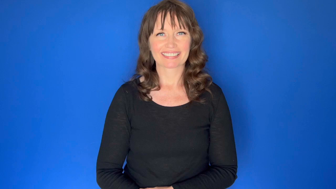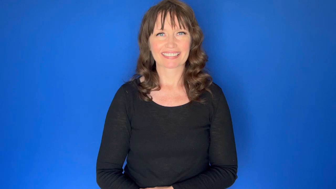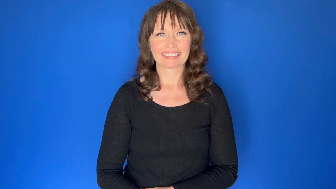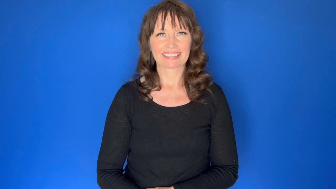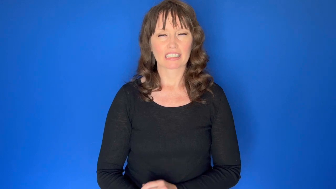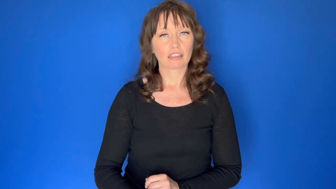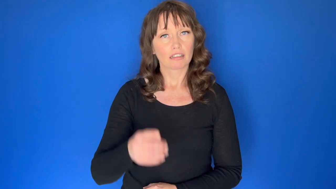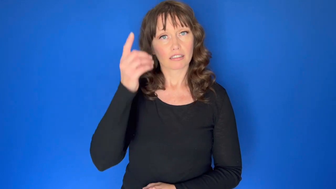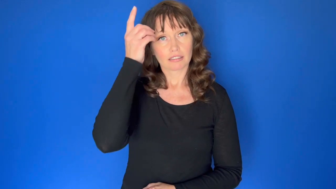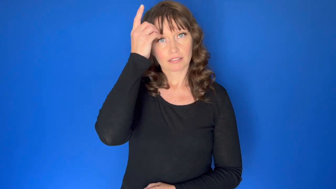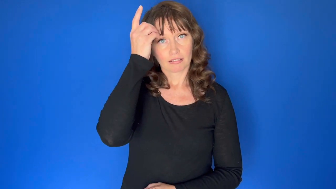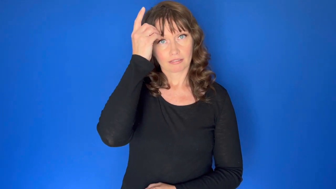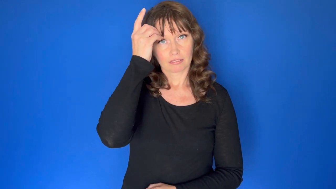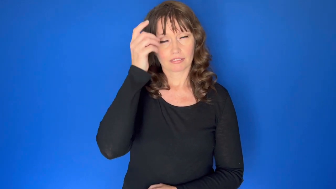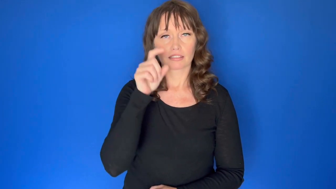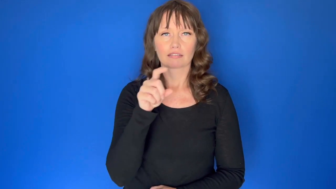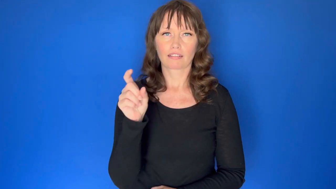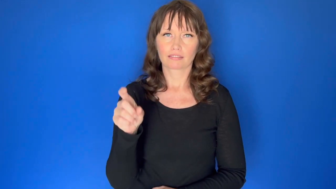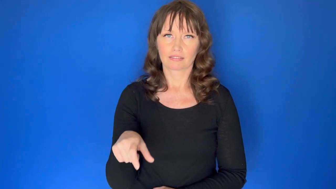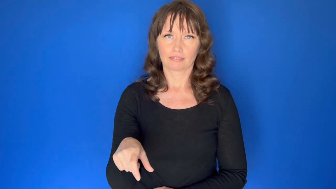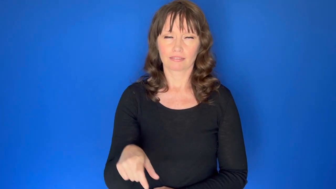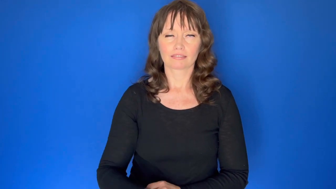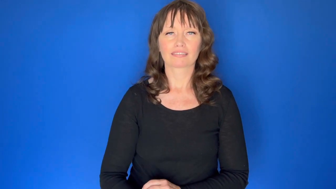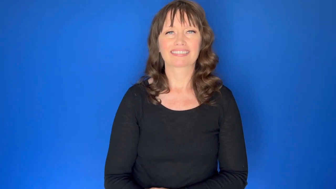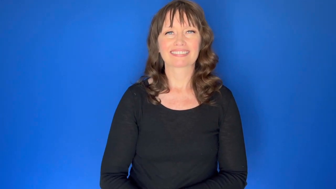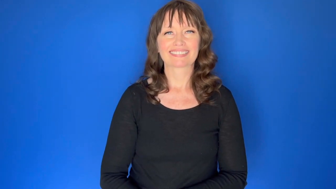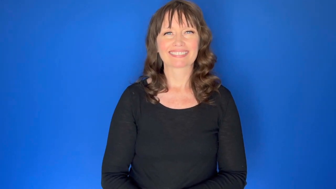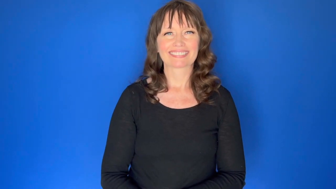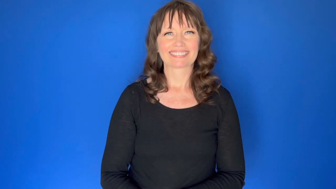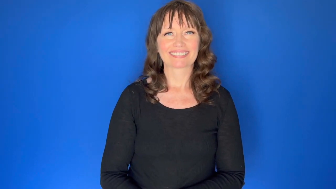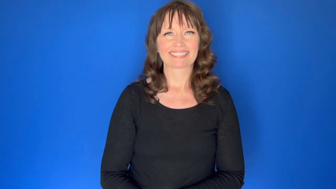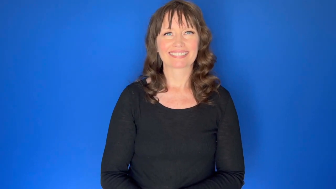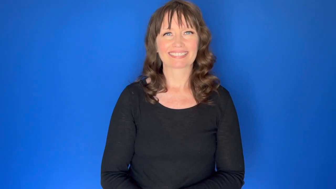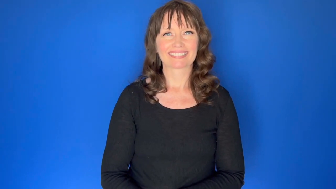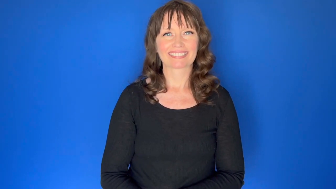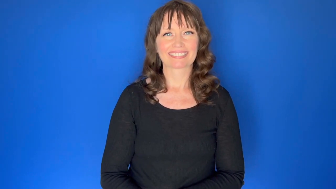Dallas Texas